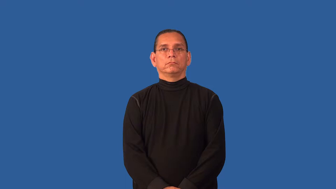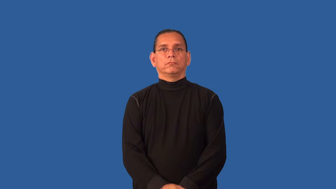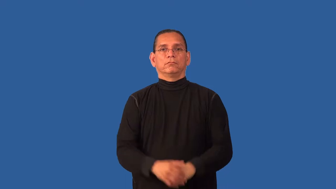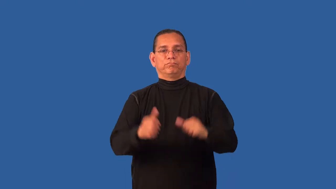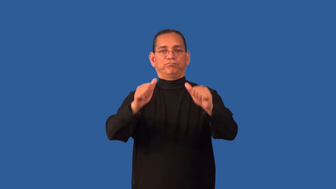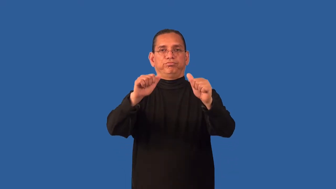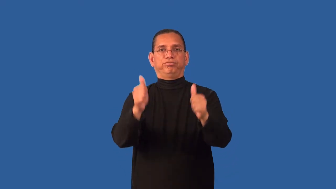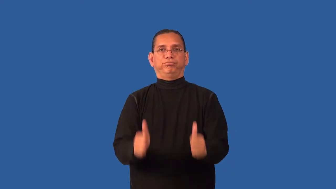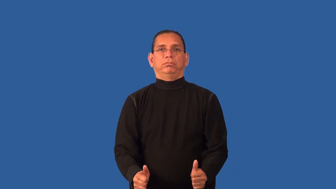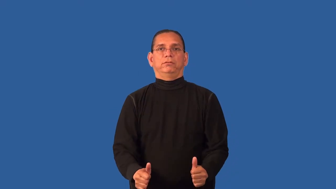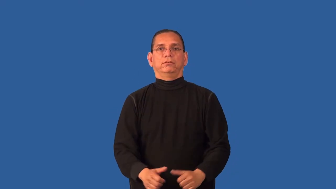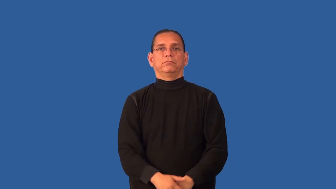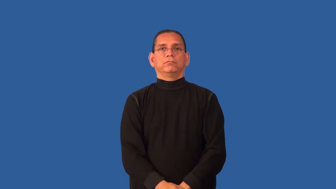worsen,retrogress,decay,deepen